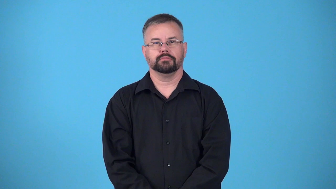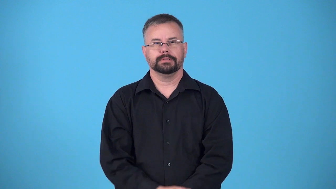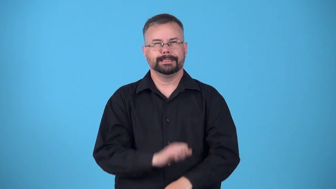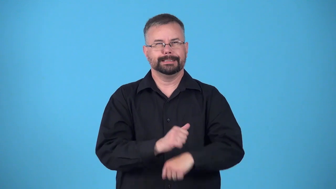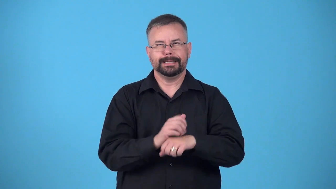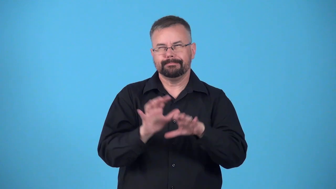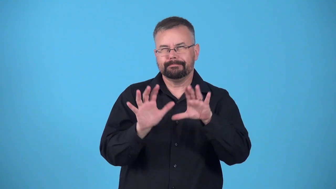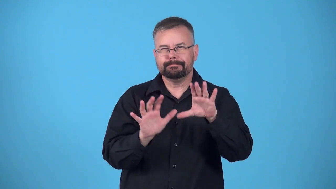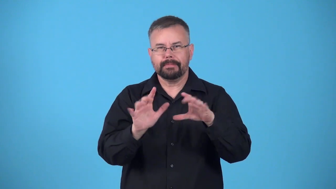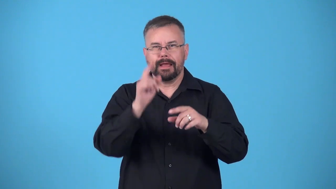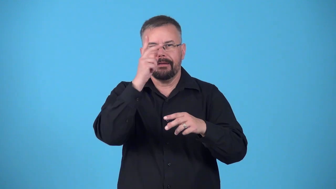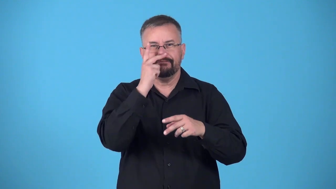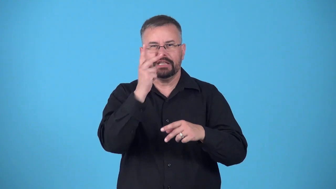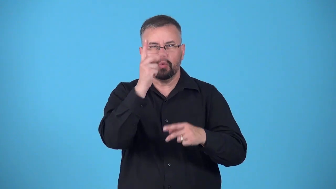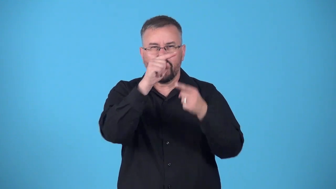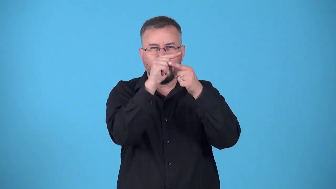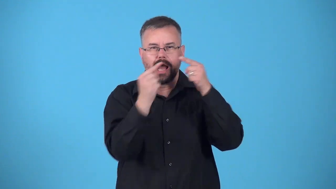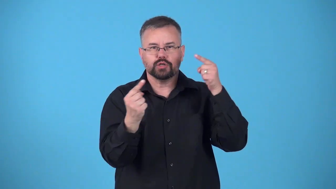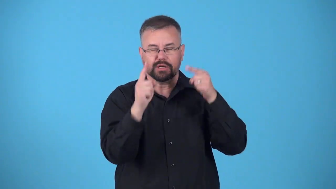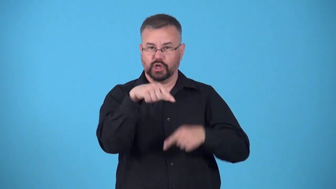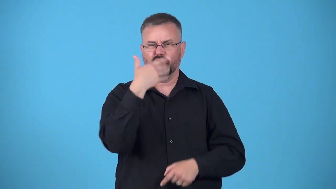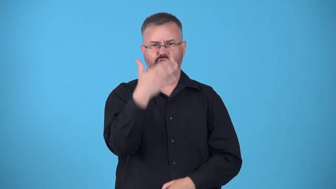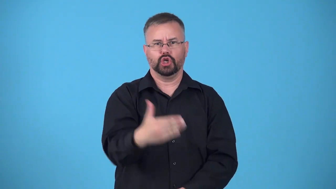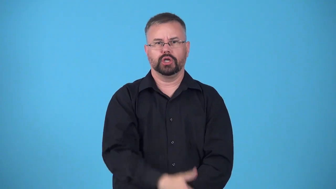set off,contrast,stand out